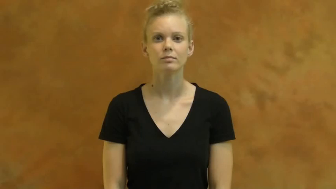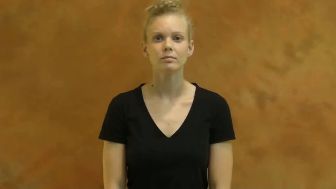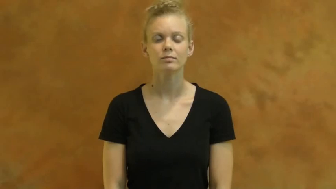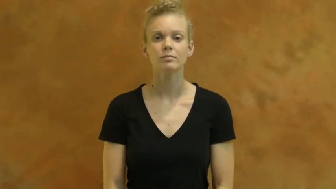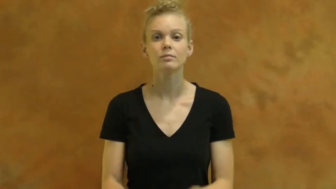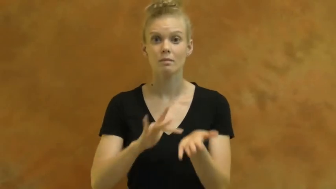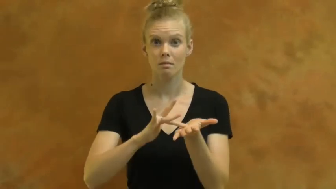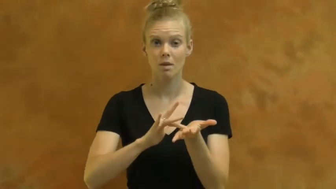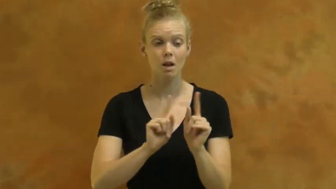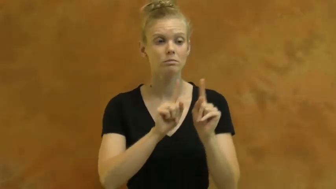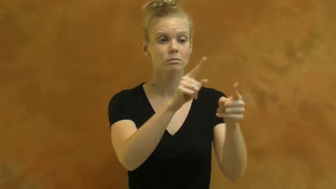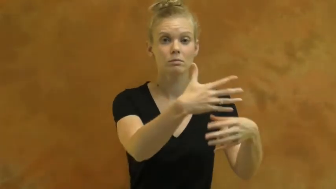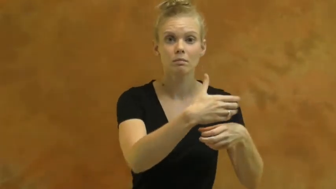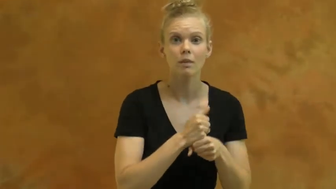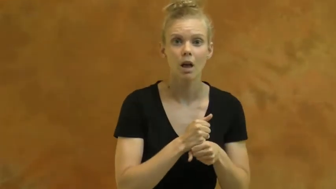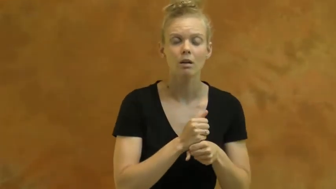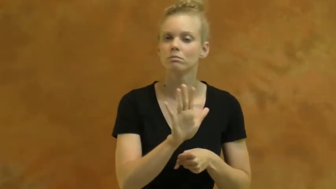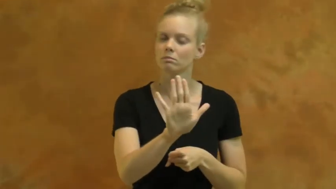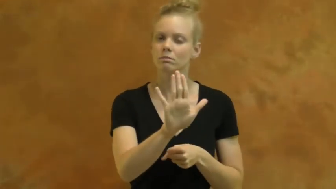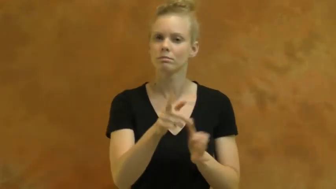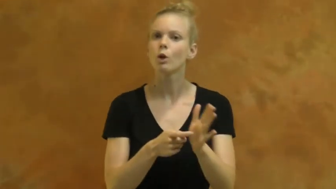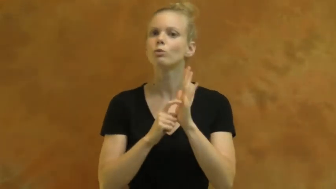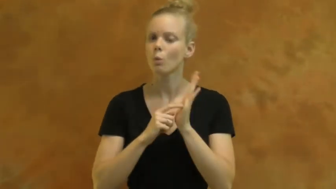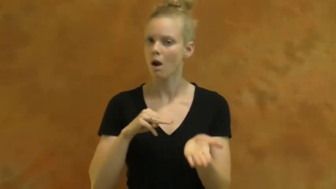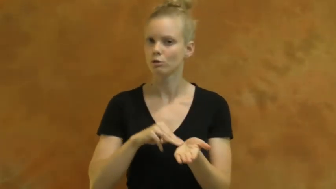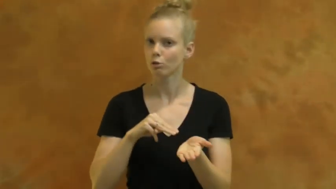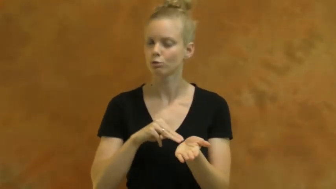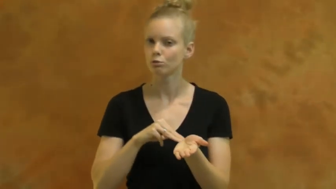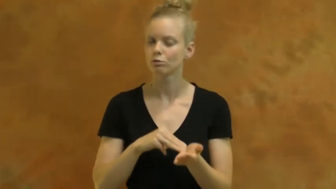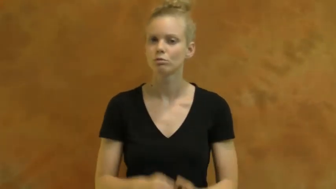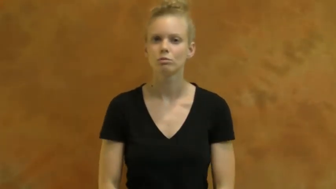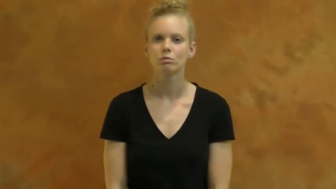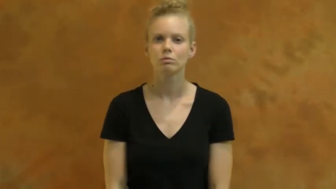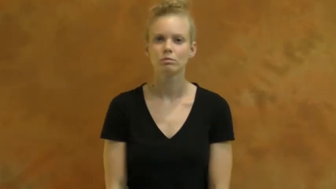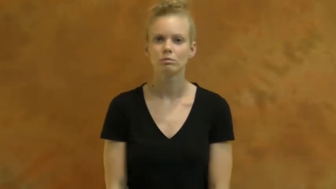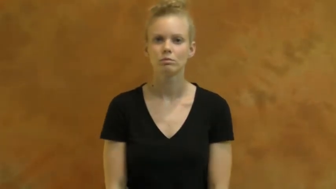prescription